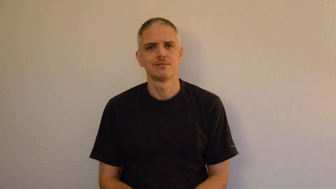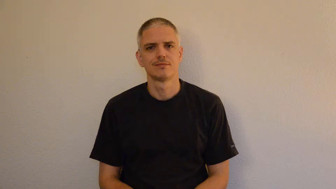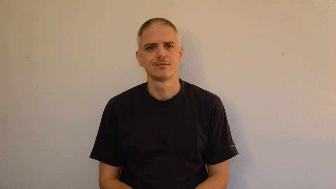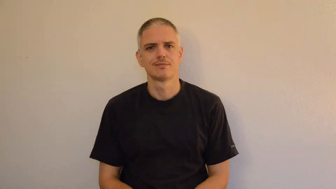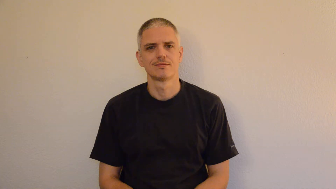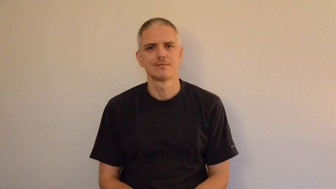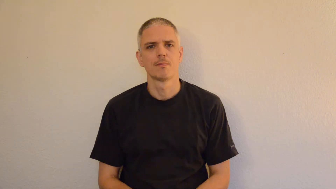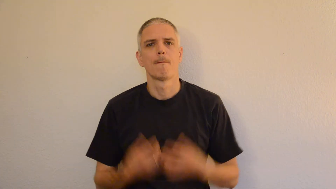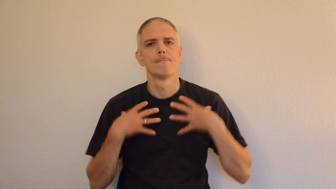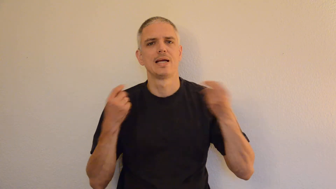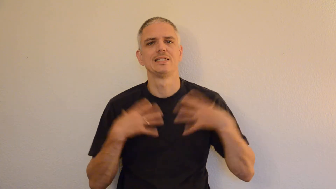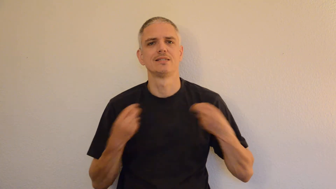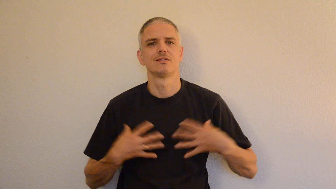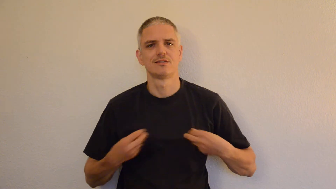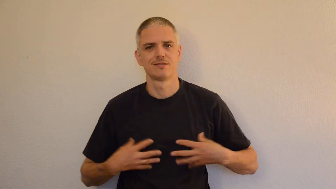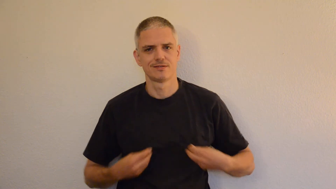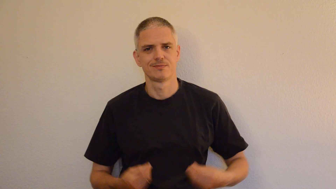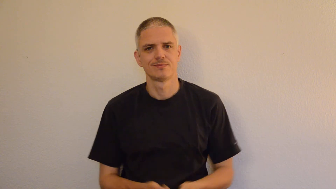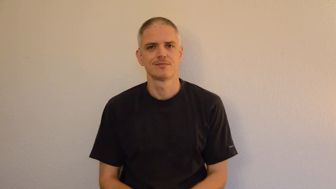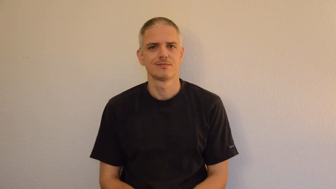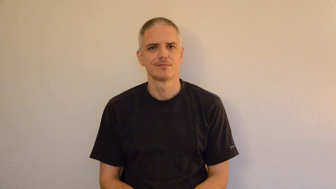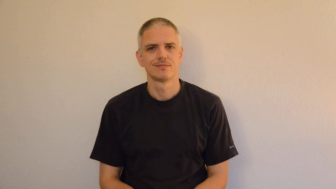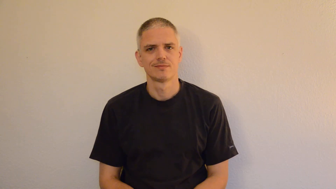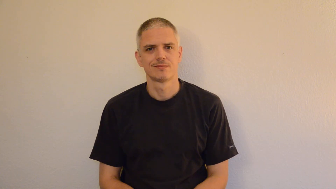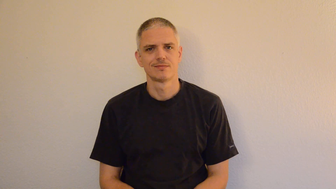fur